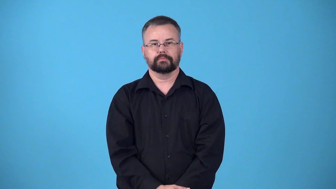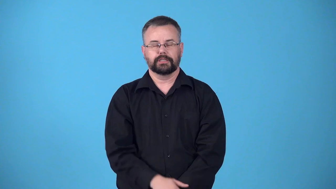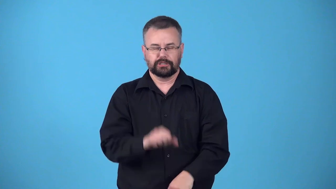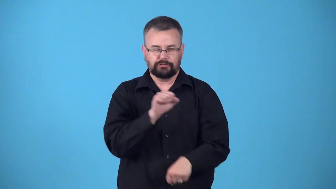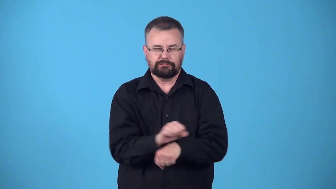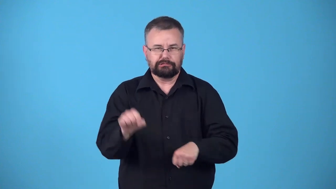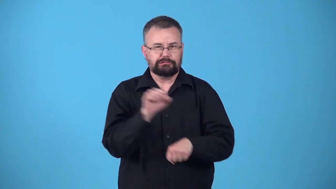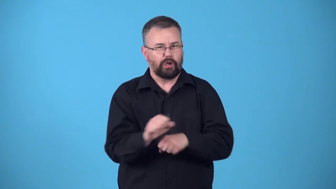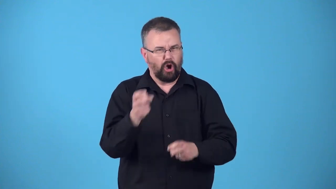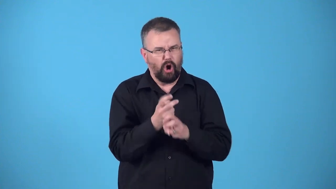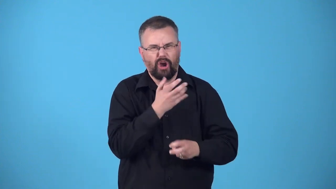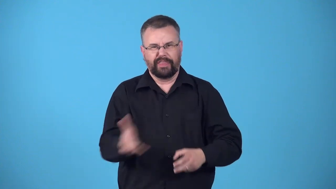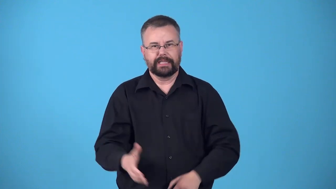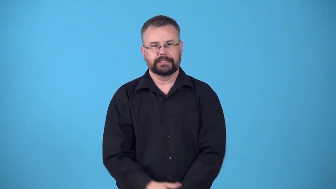do the dirty work